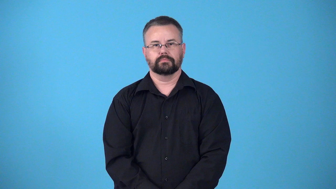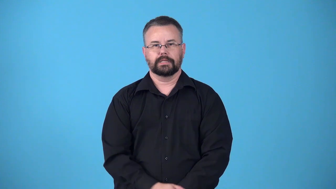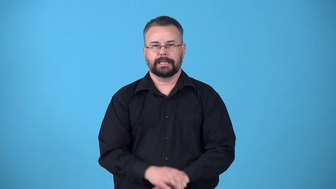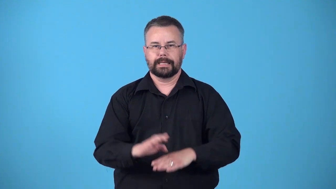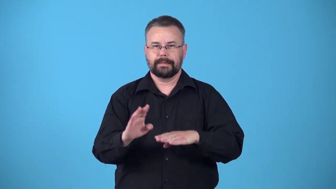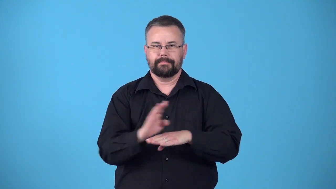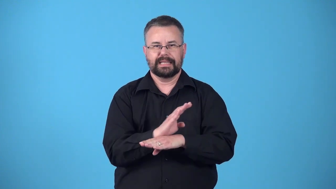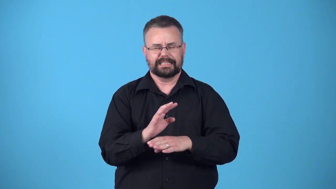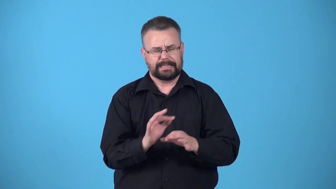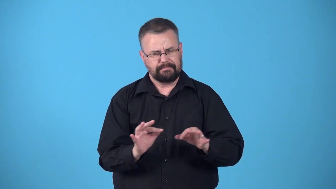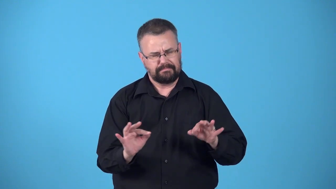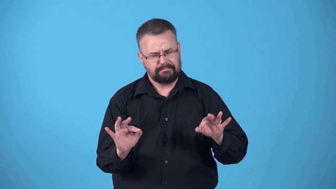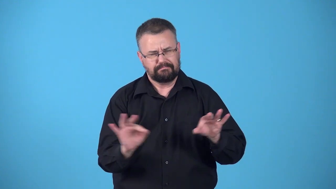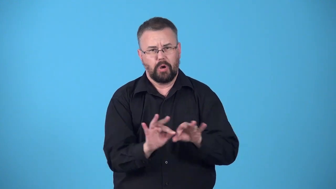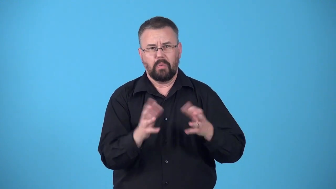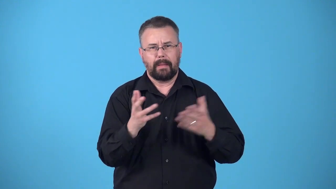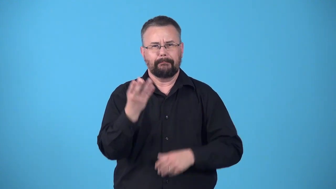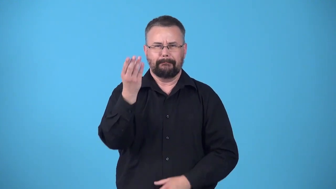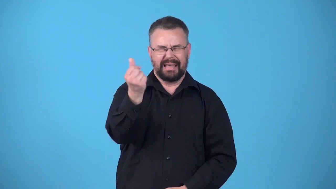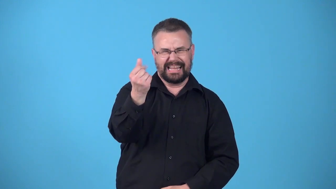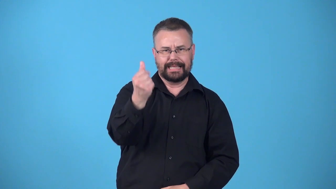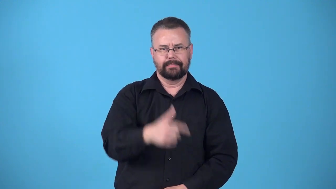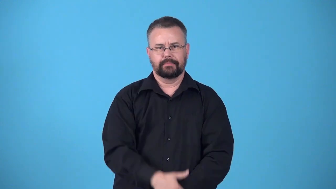cash is king